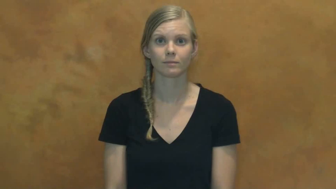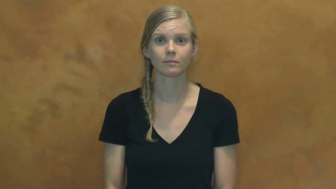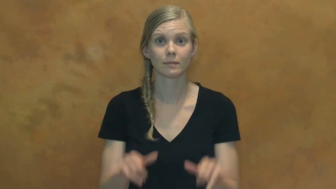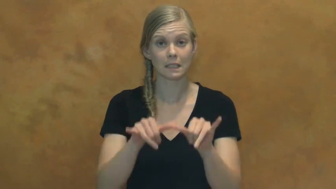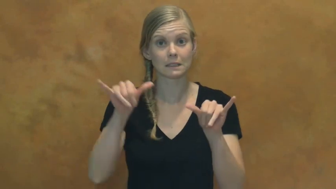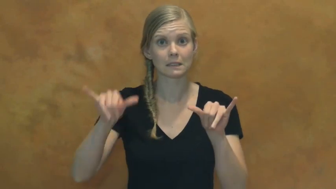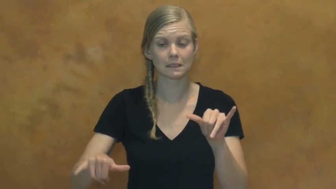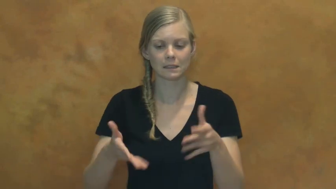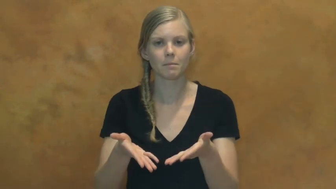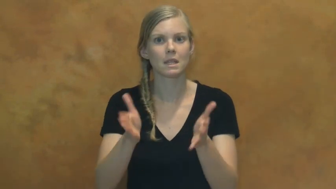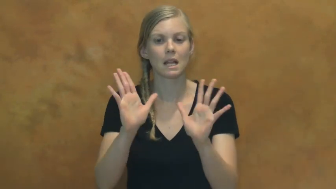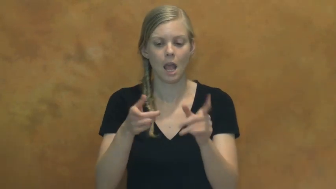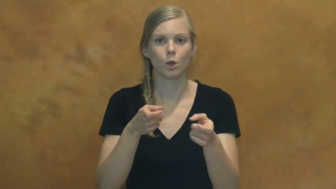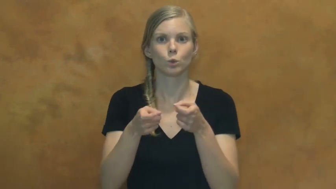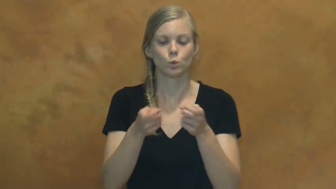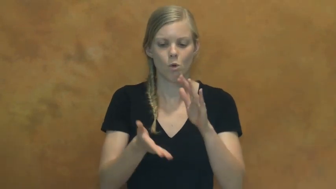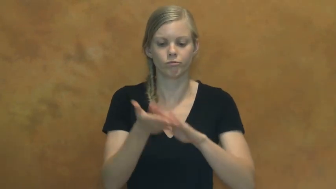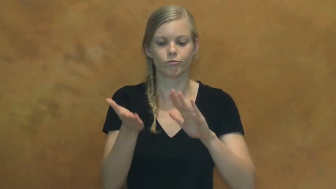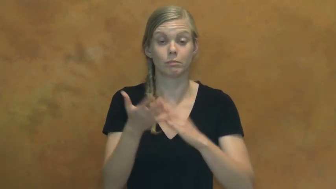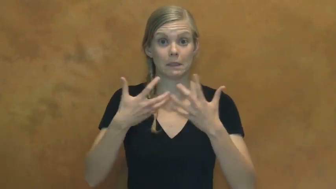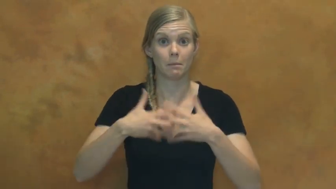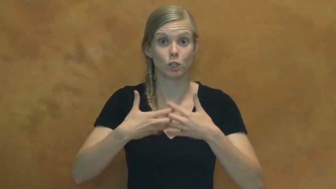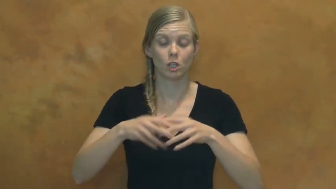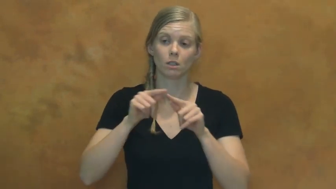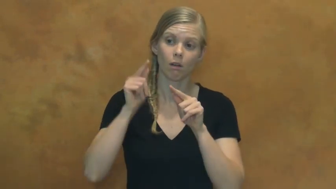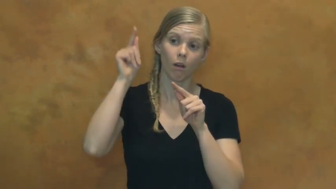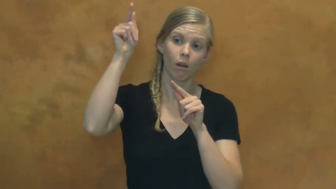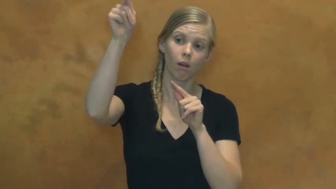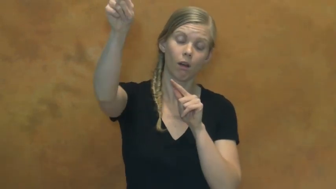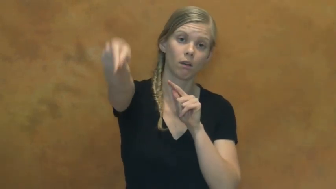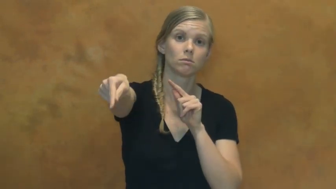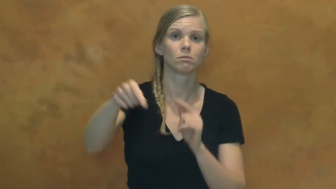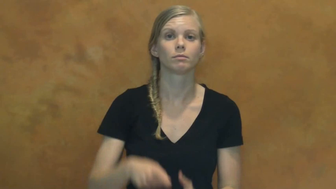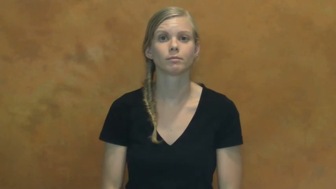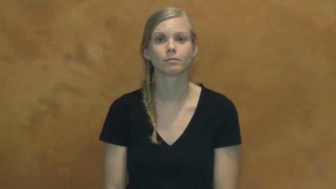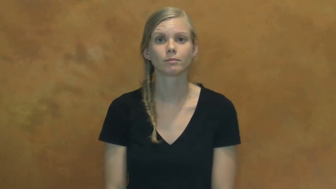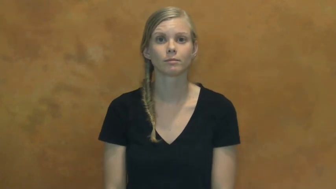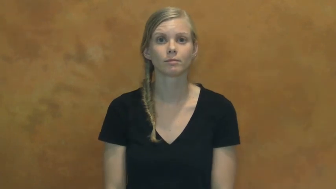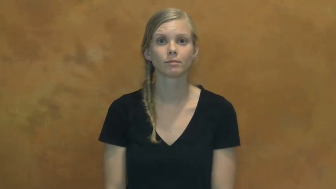remote control